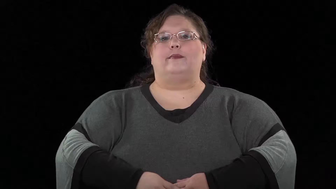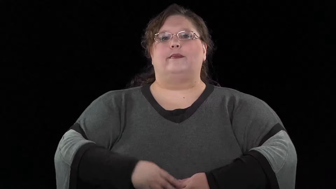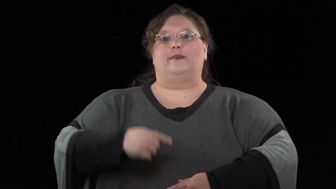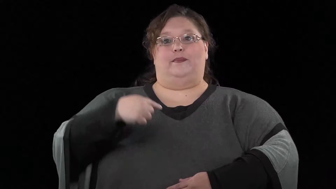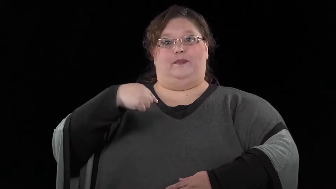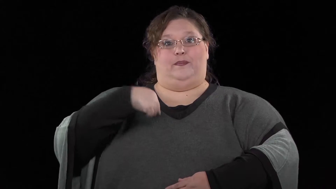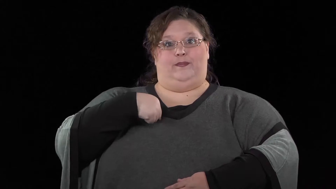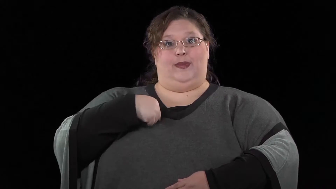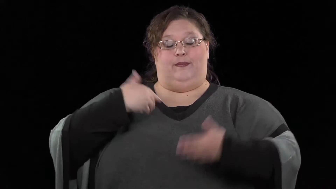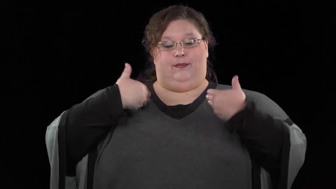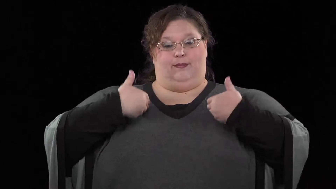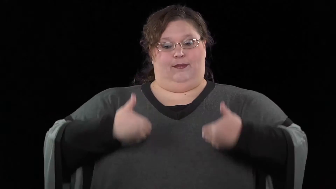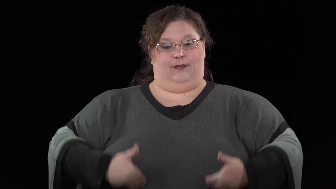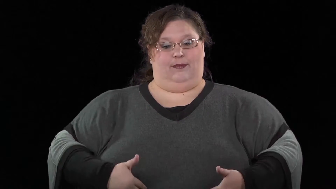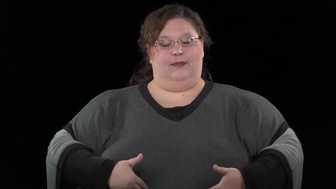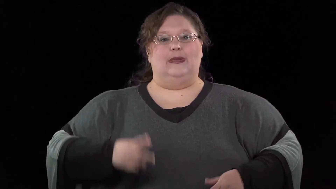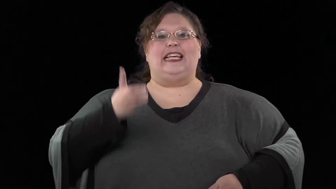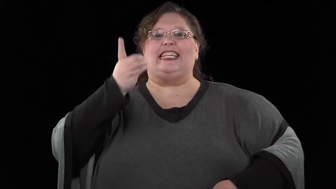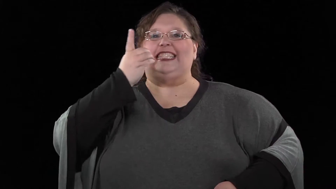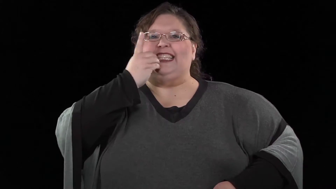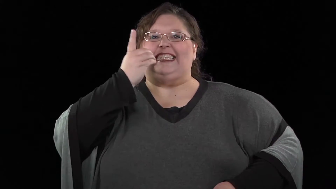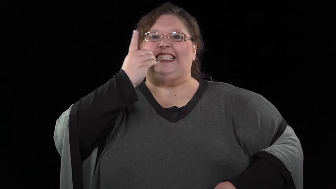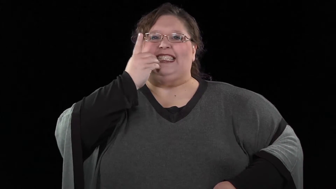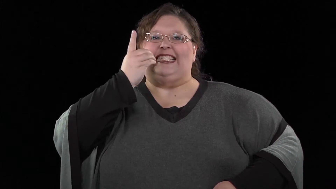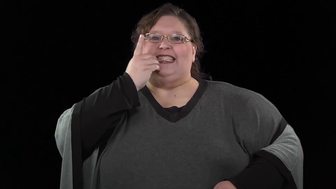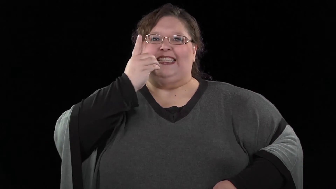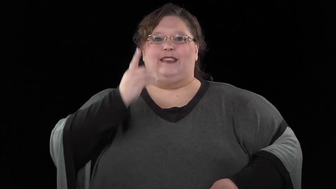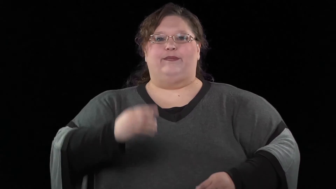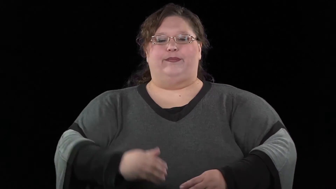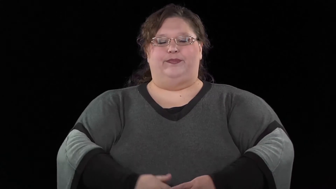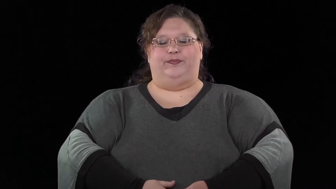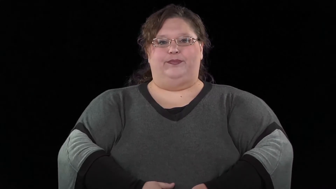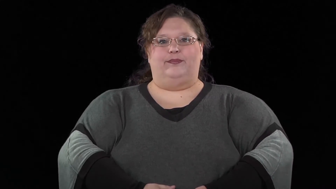I am a dentist